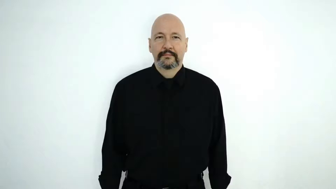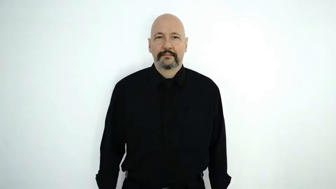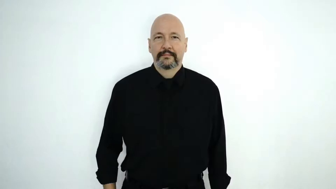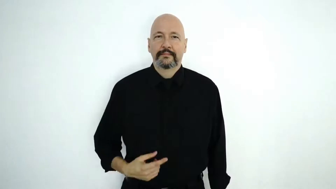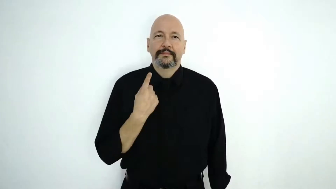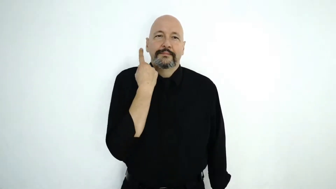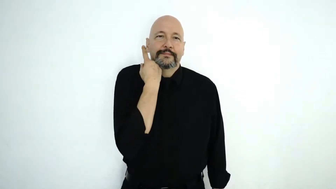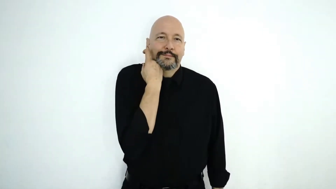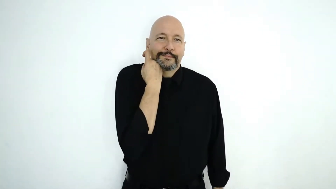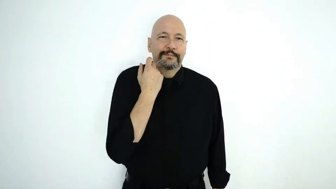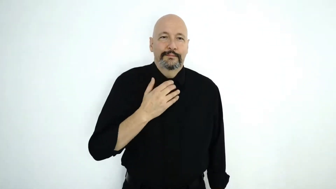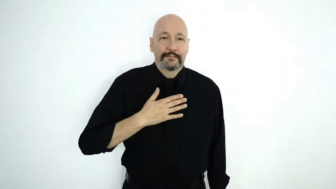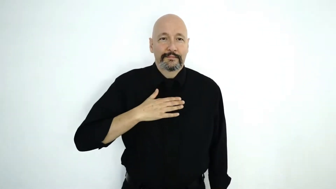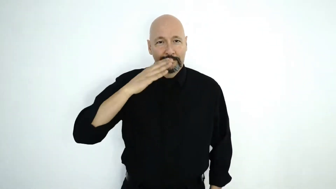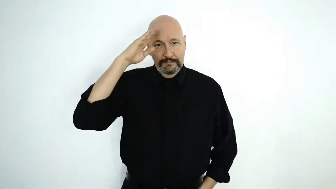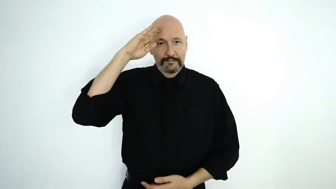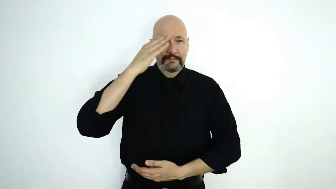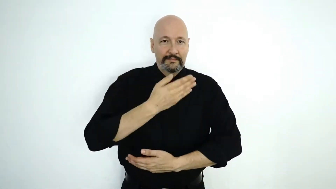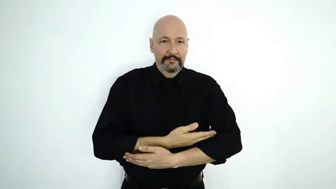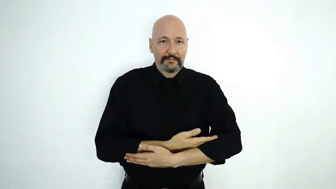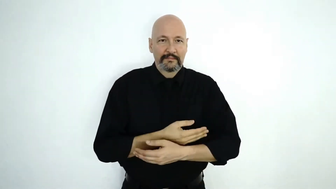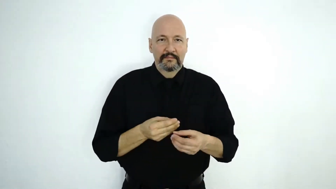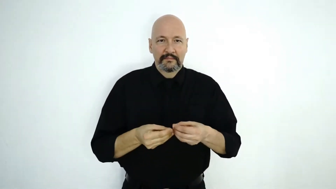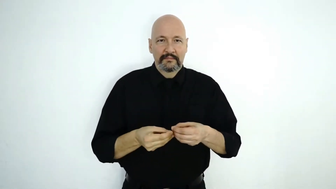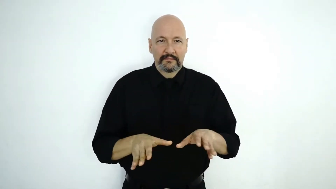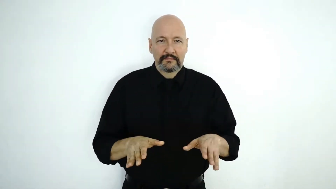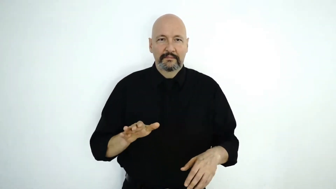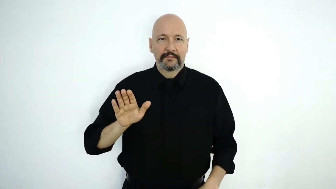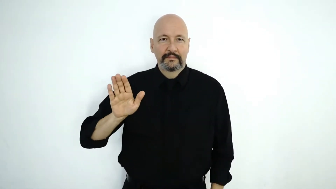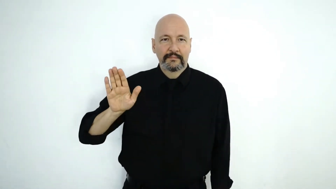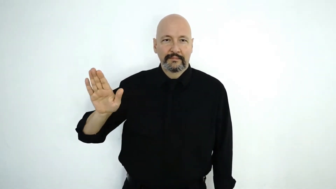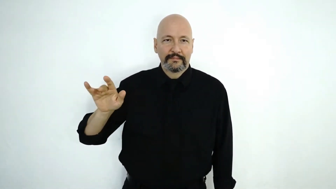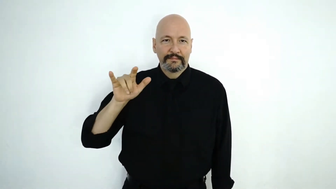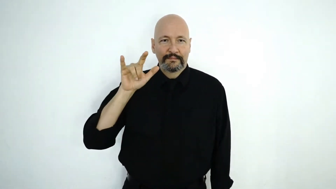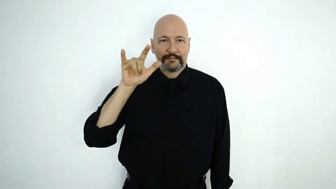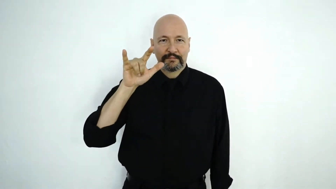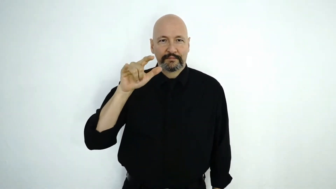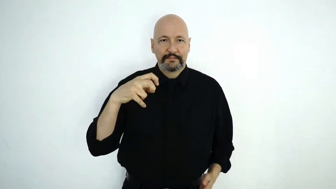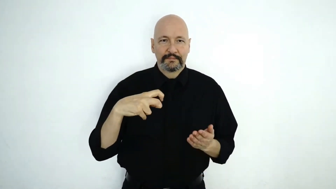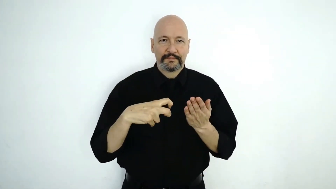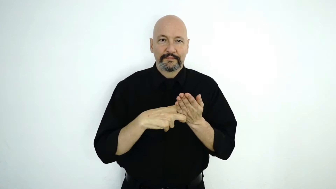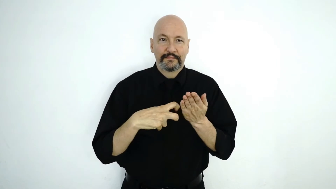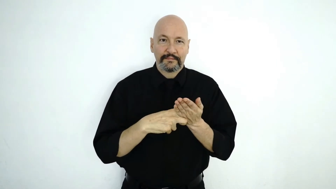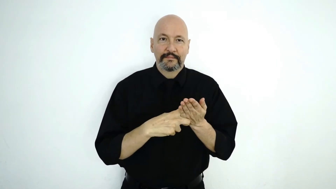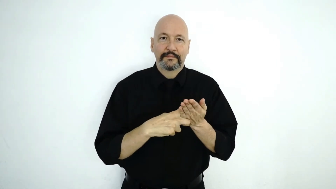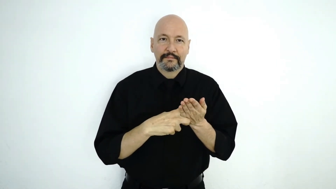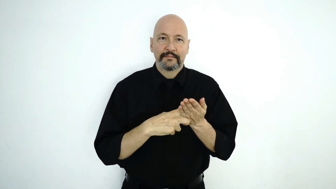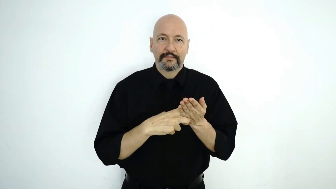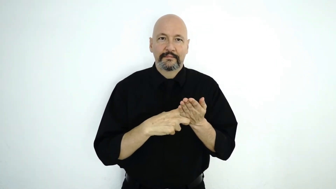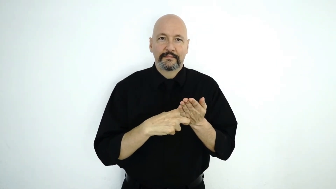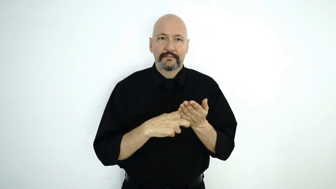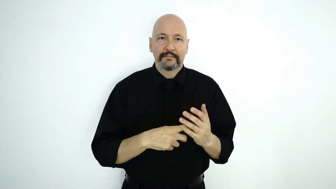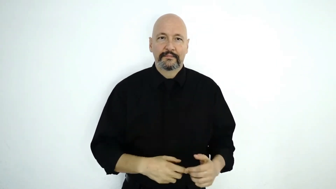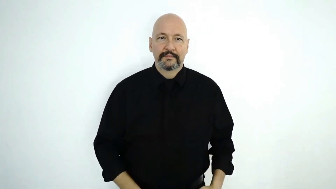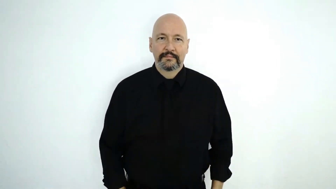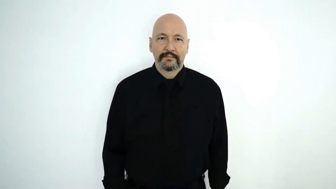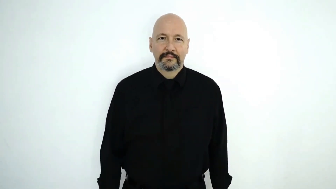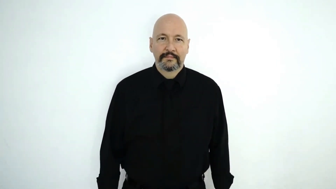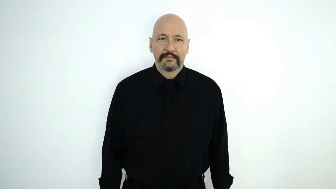RECENTLY, MY SON LOST HIS PLANE TICKET.